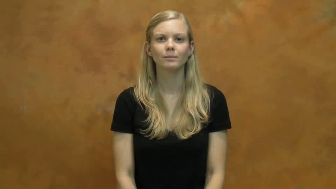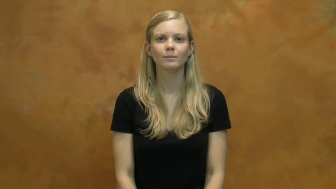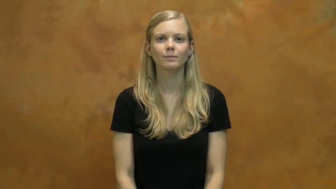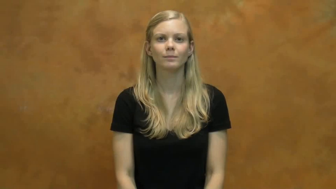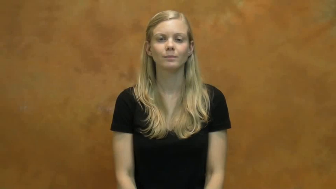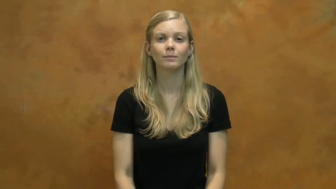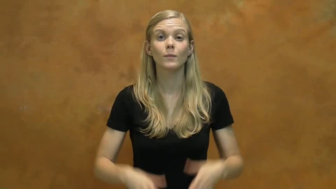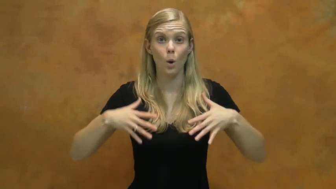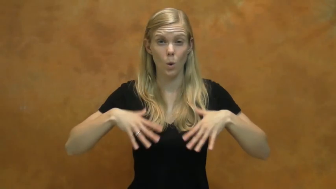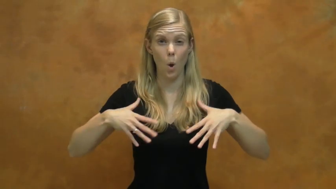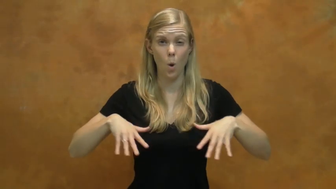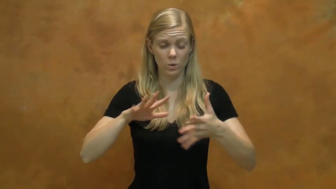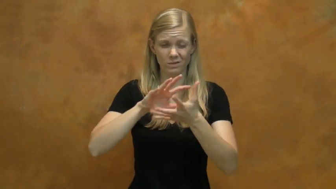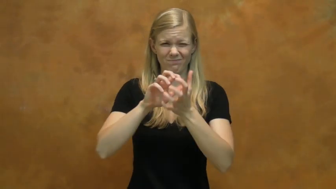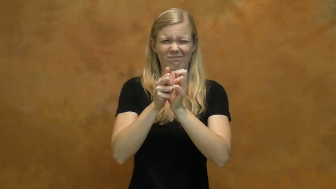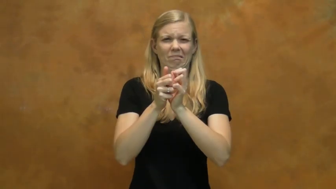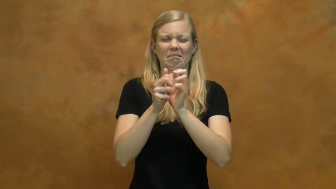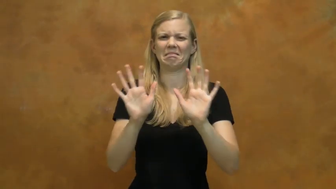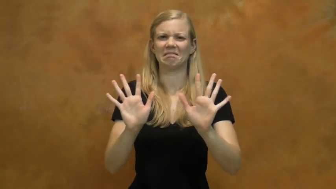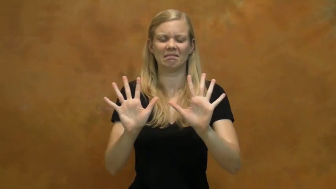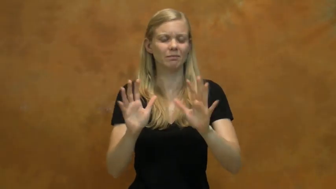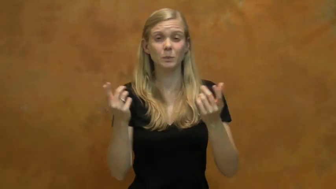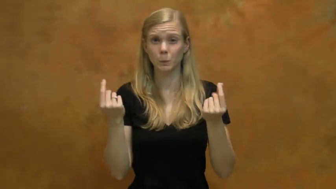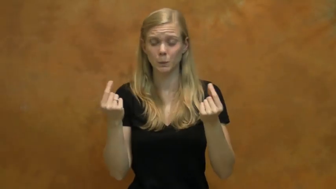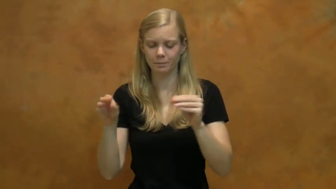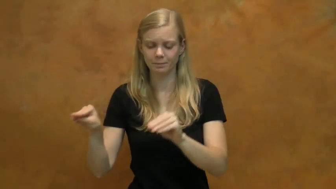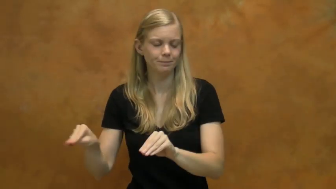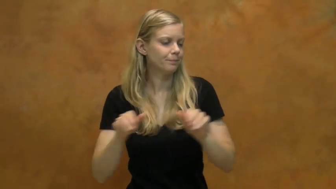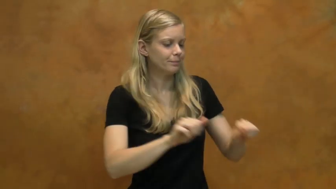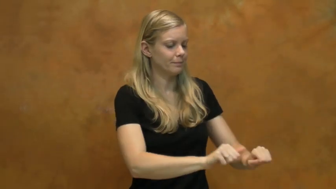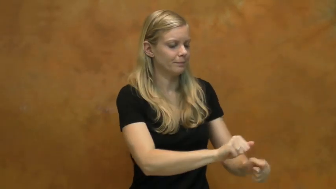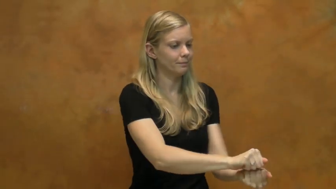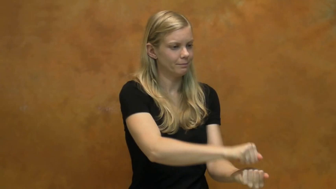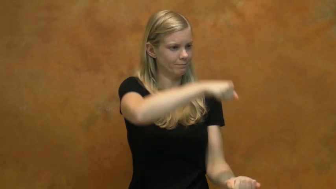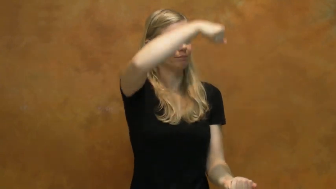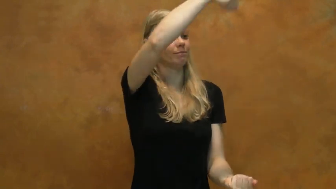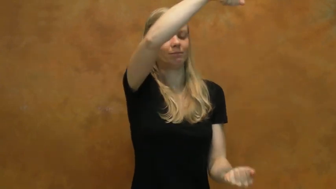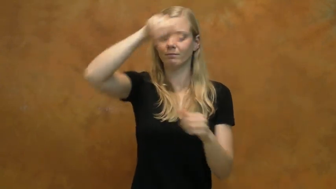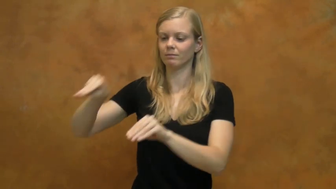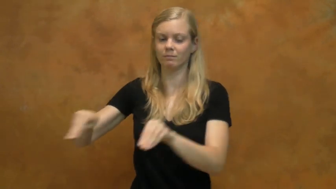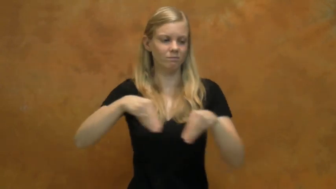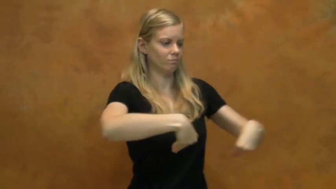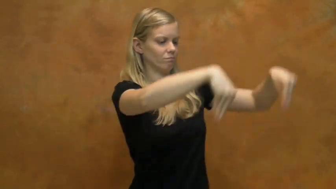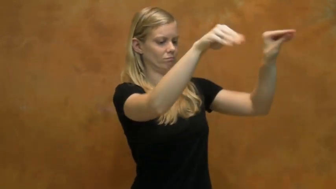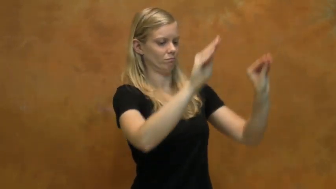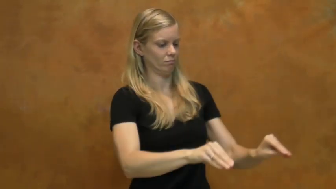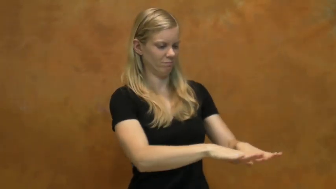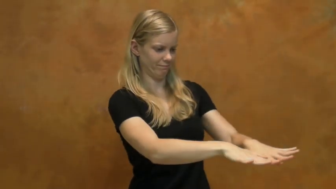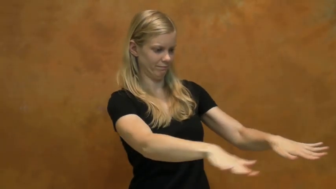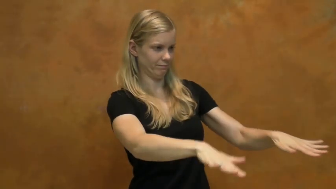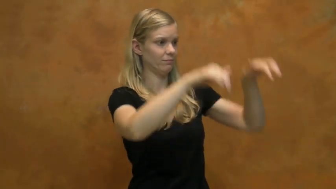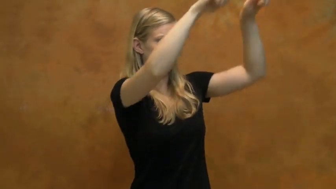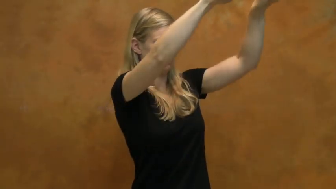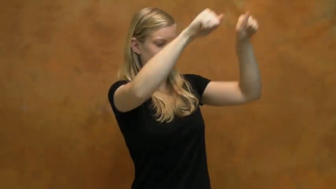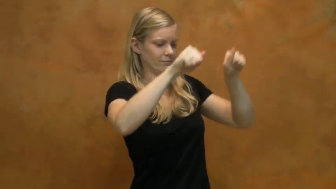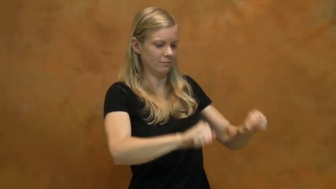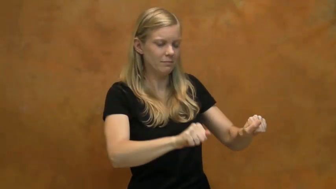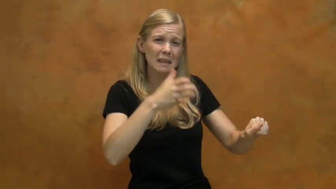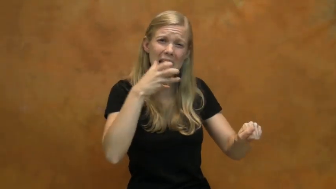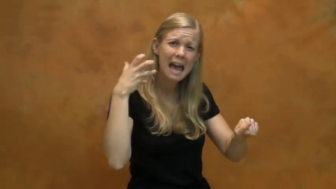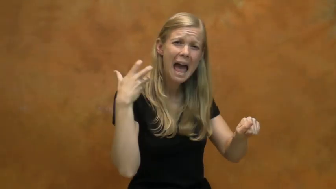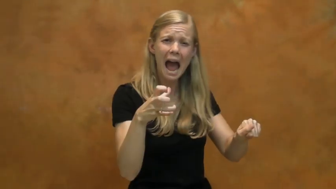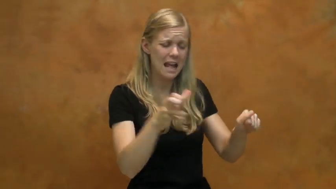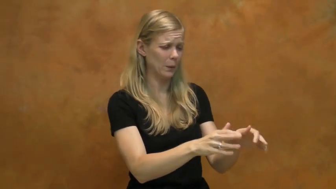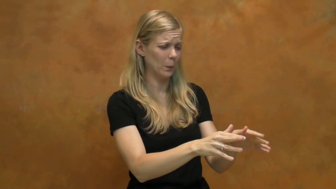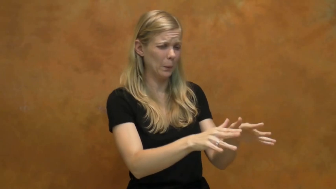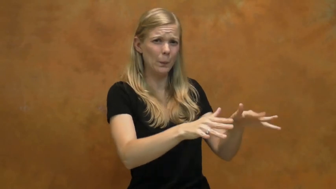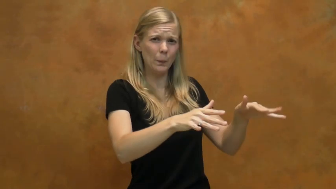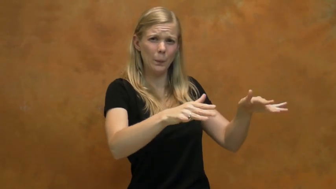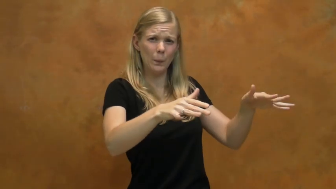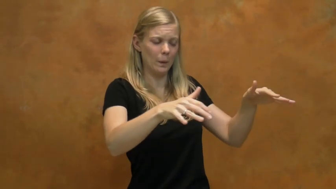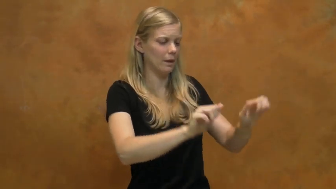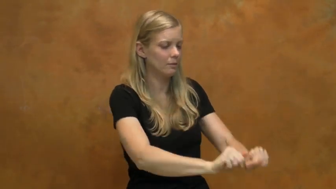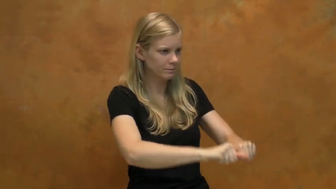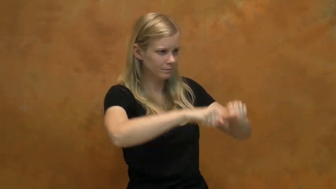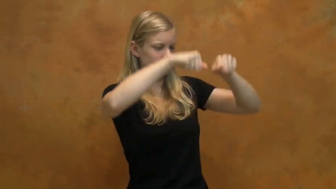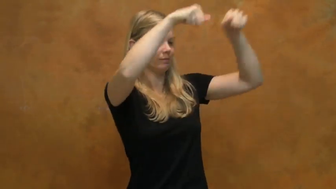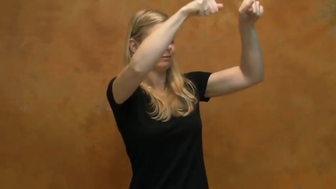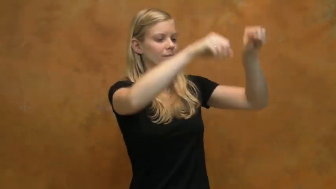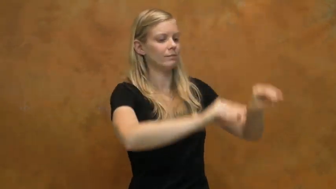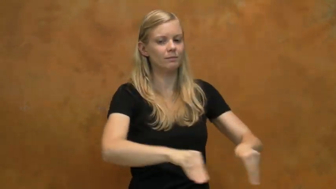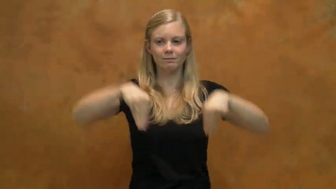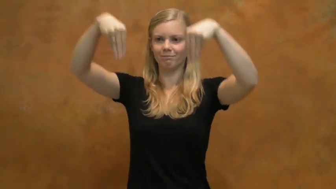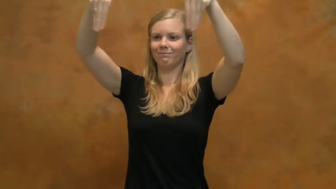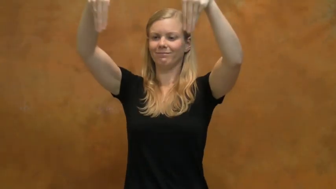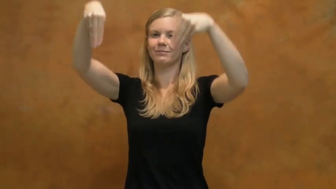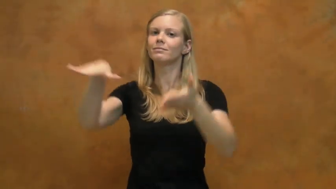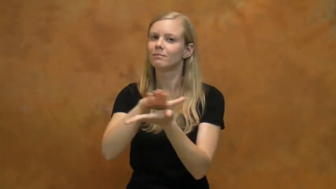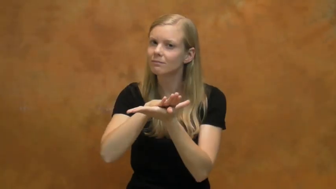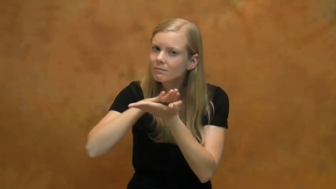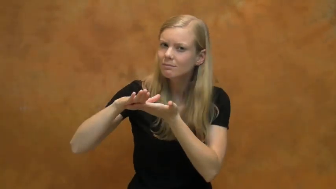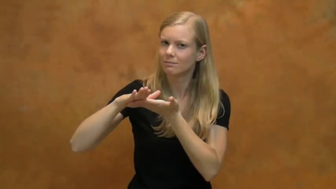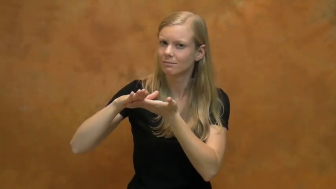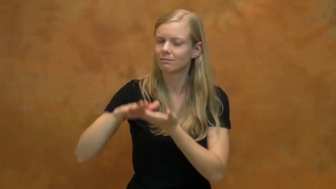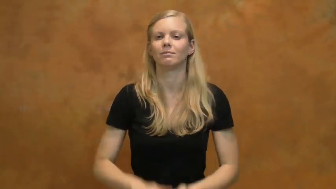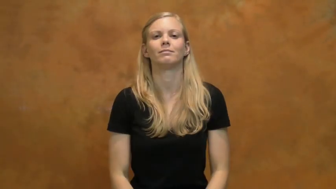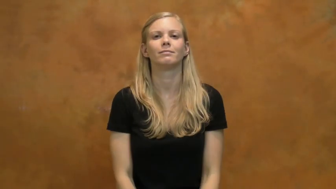press clothes-big presser